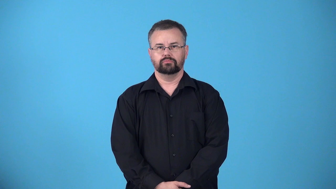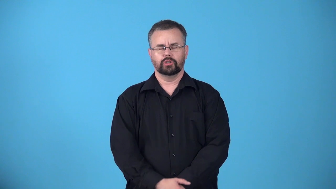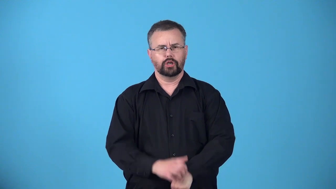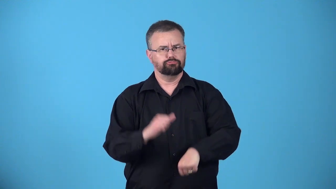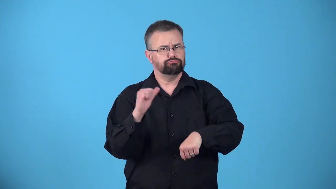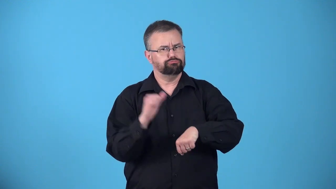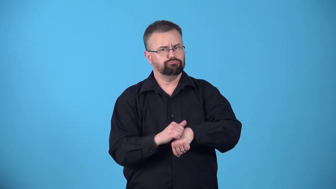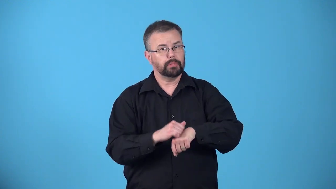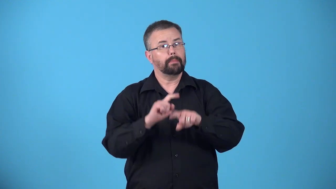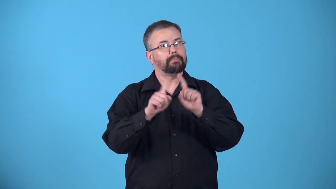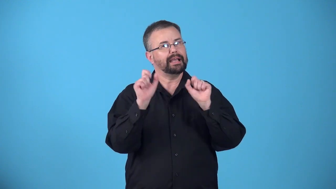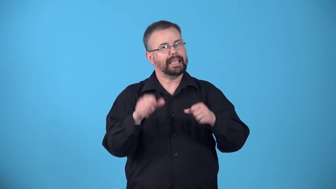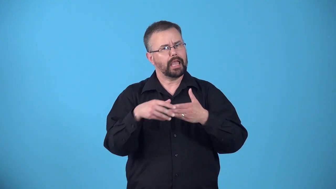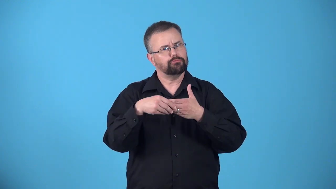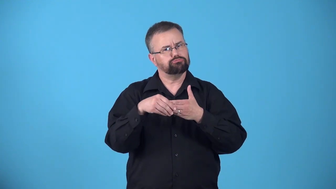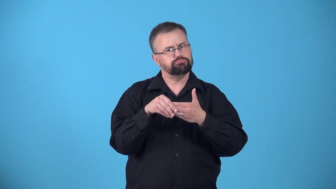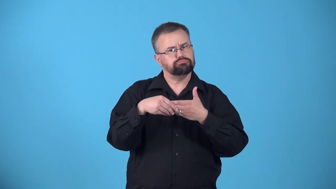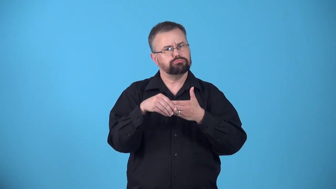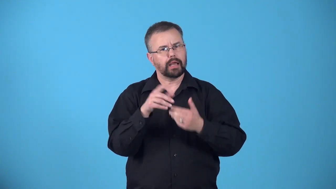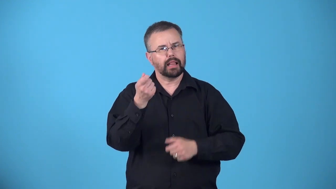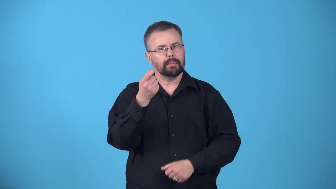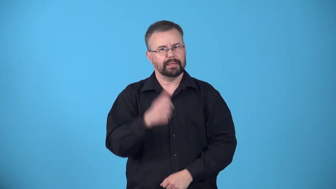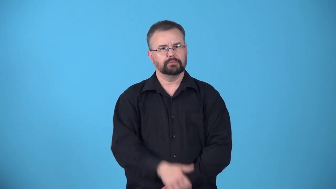semirigid